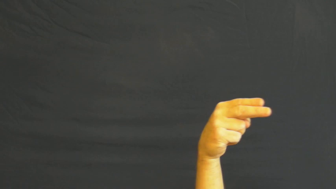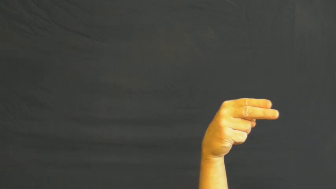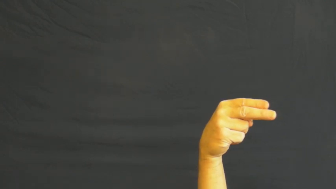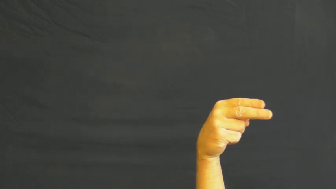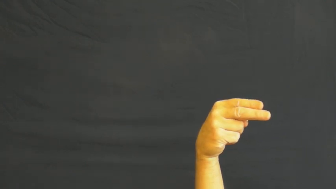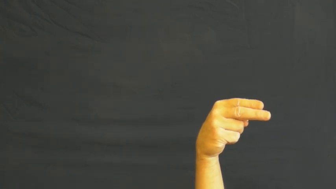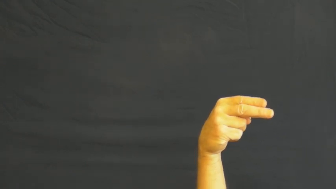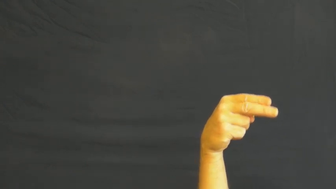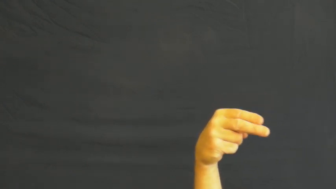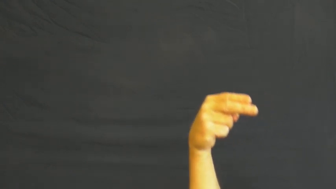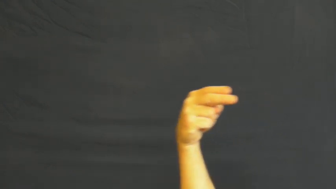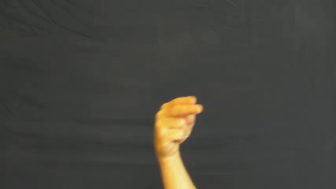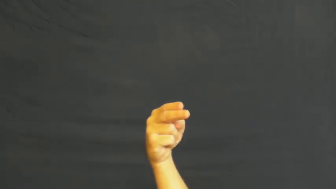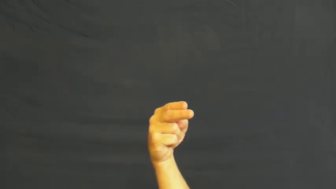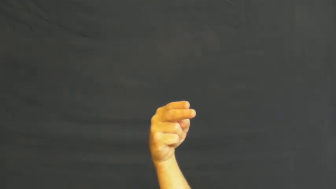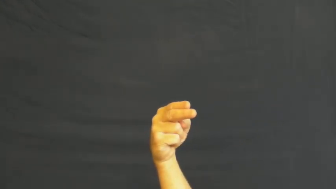Hagerstown,MD,Harrington,DE,Harrisburg,PA,Harrodsburg,KY,Honolulu,HI,Huntington,WV